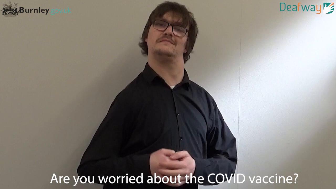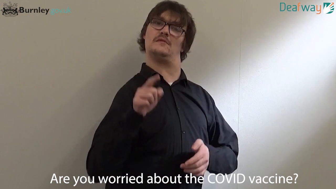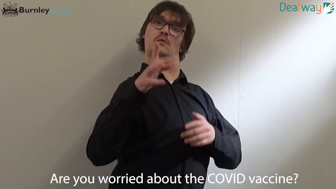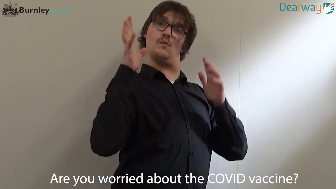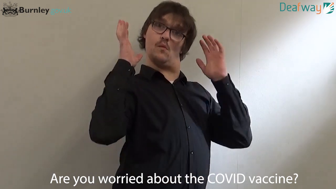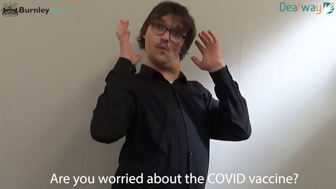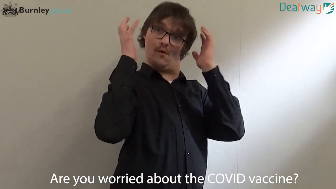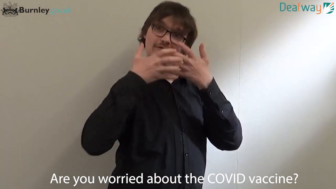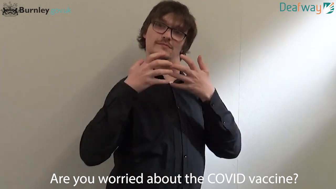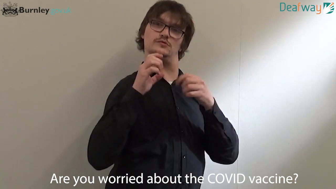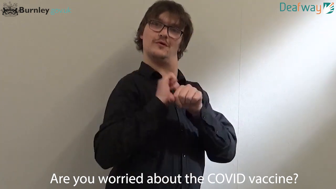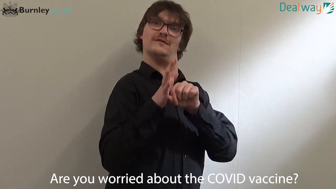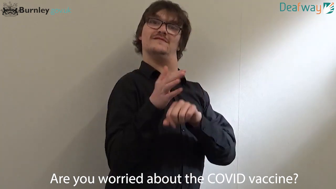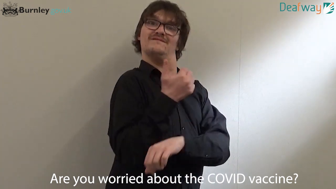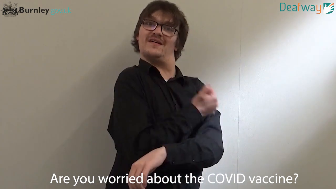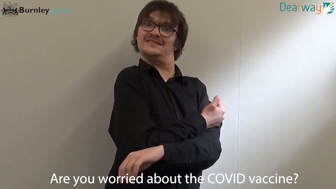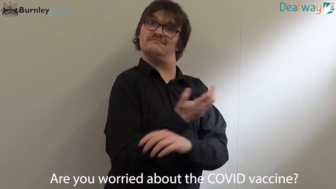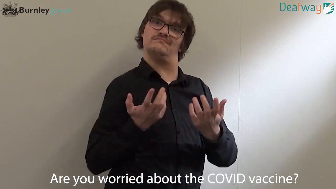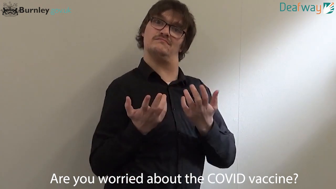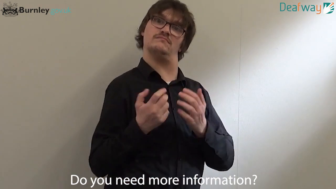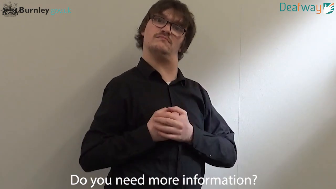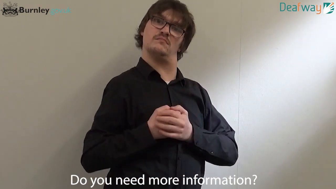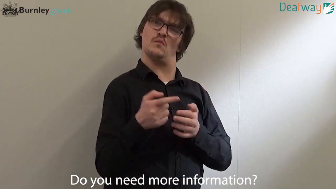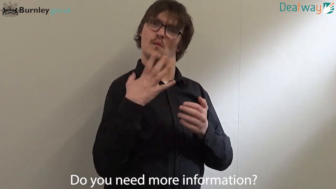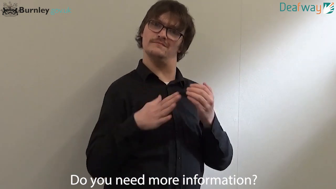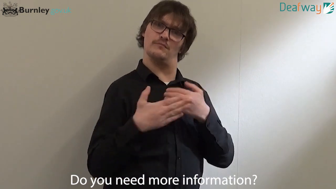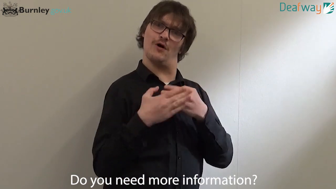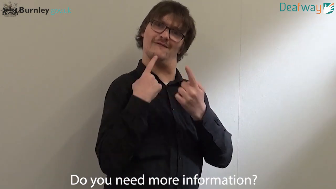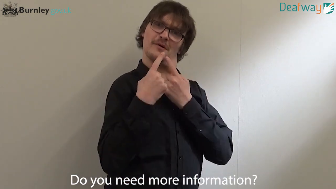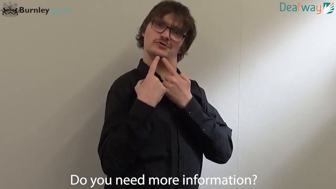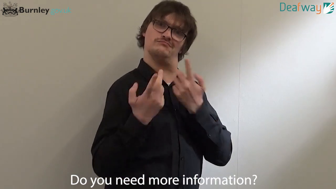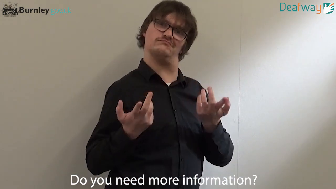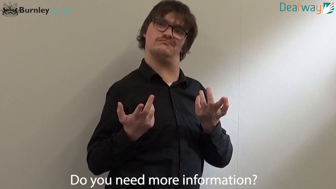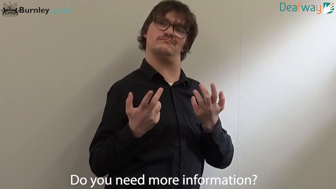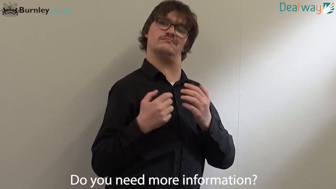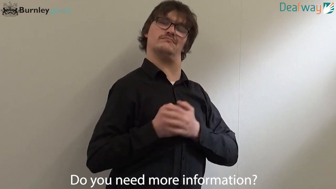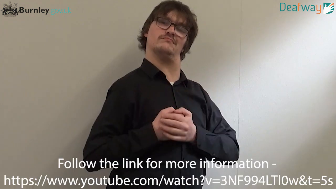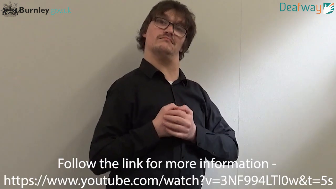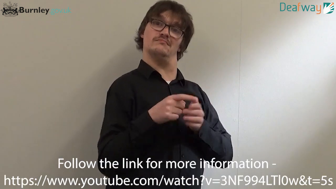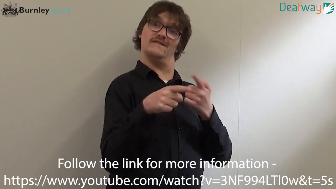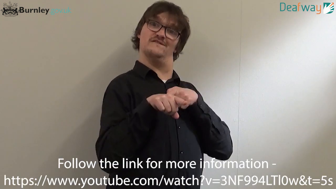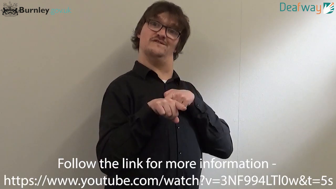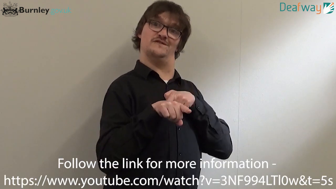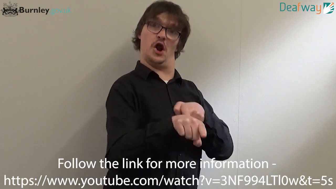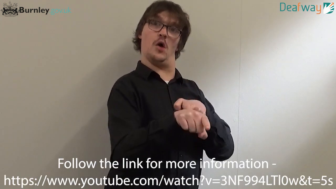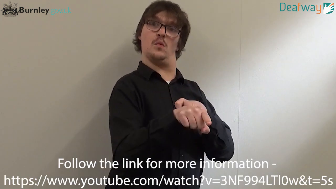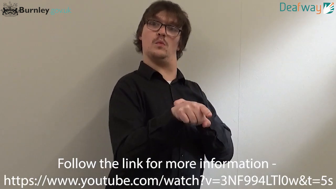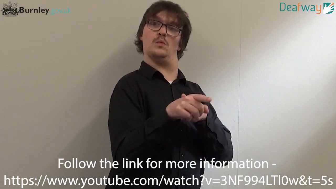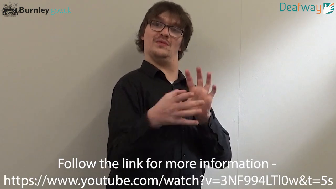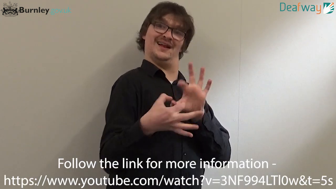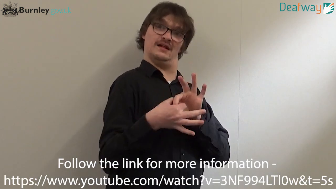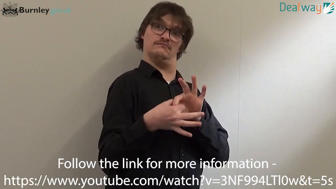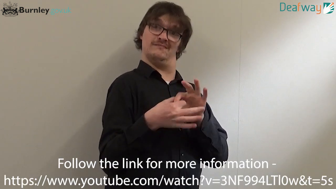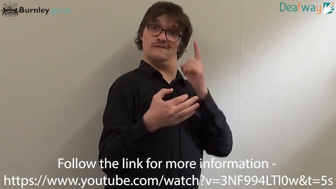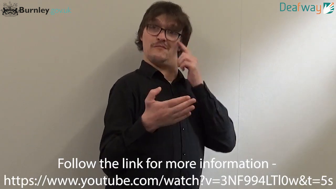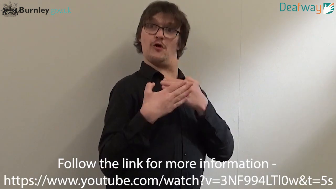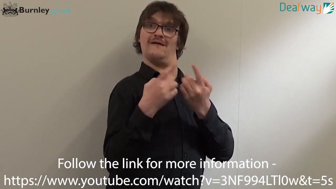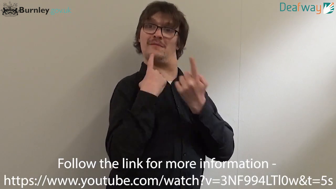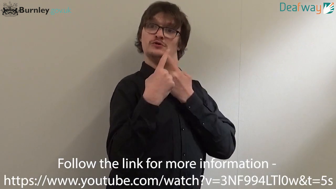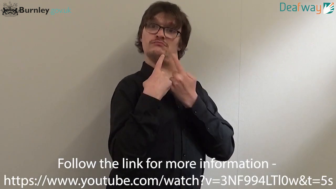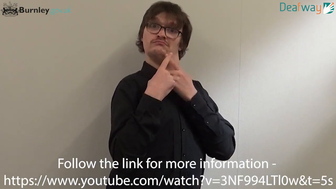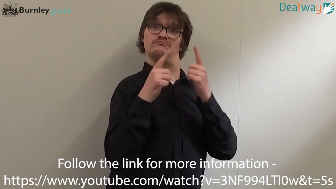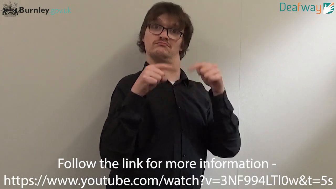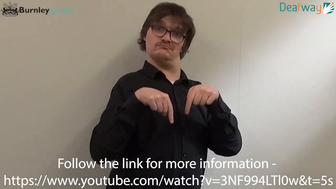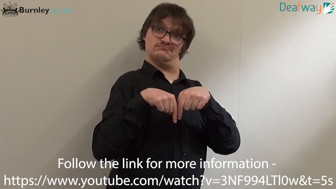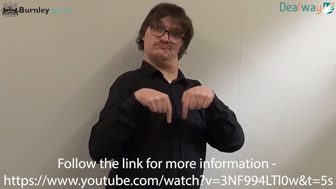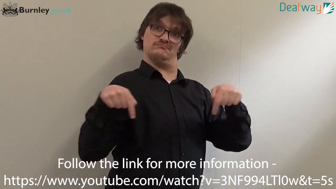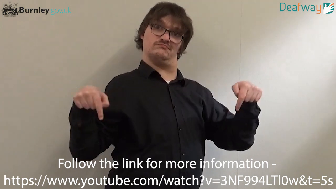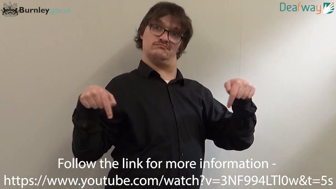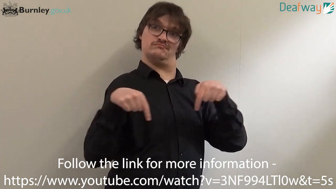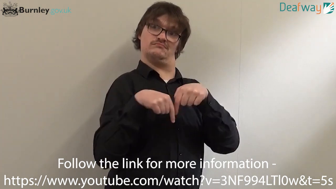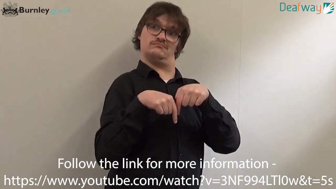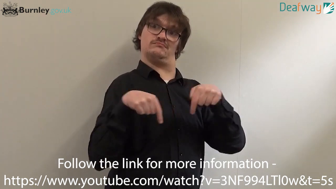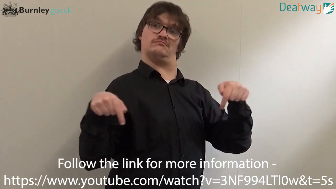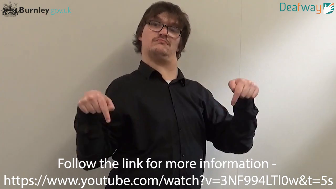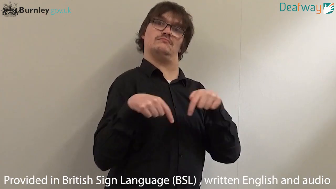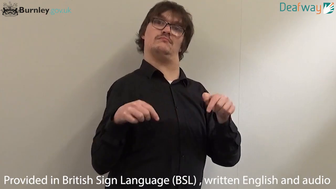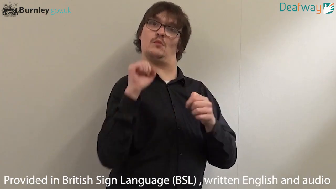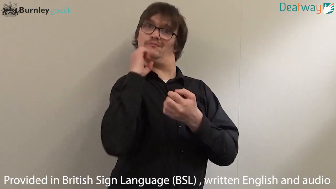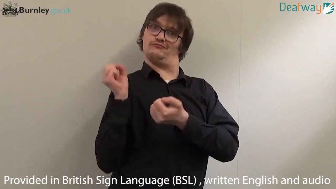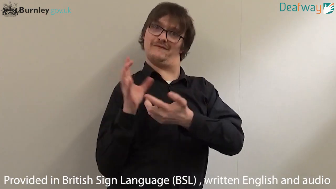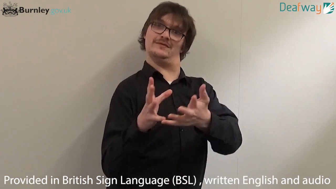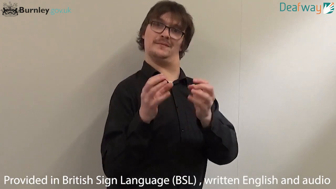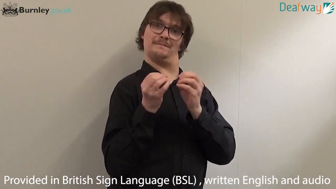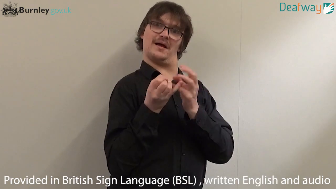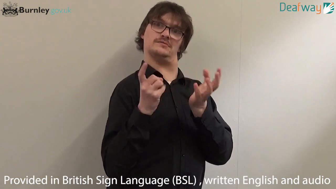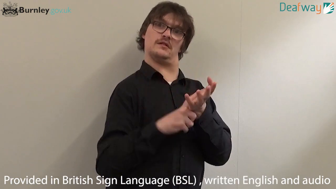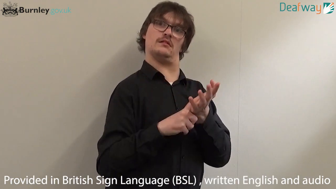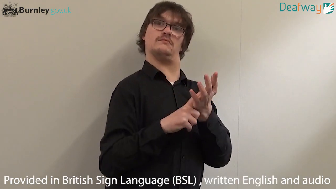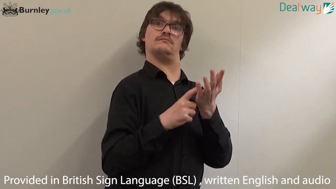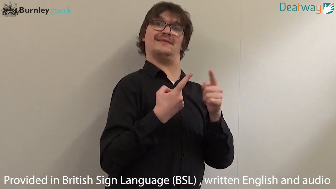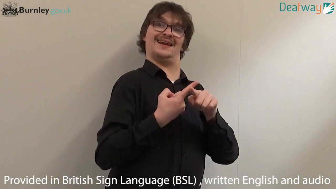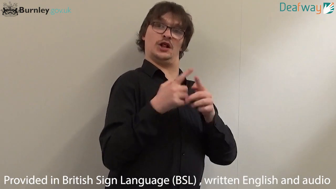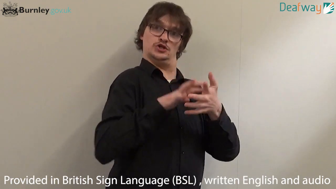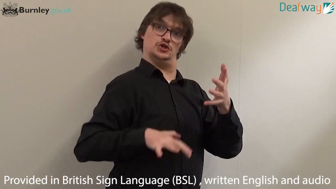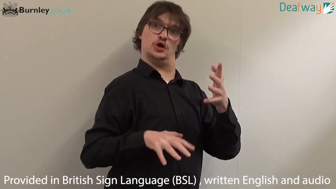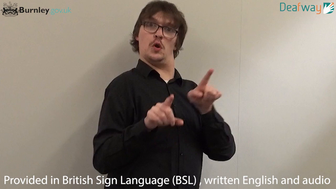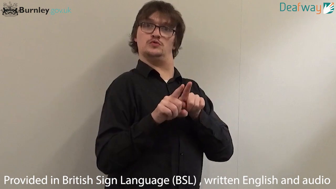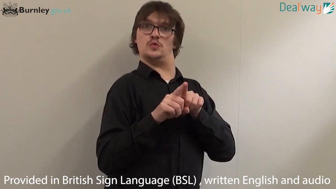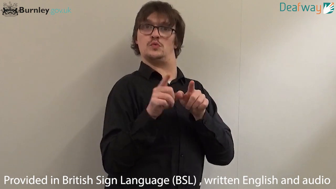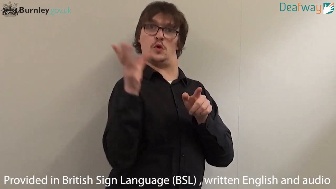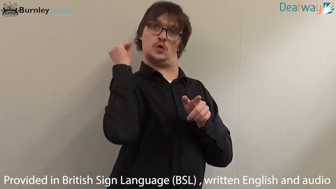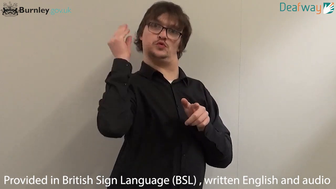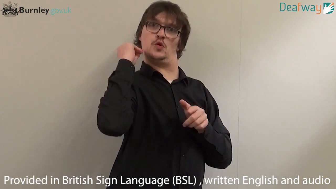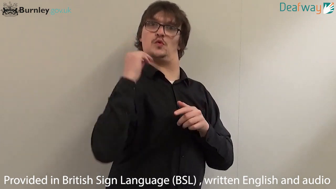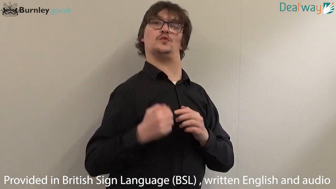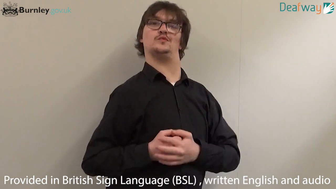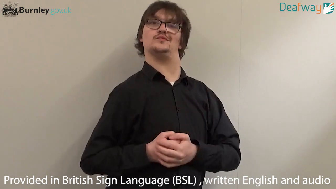Are you worried about the covid vaccine?